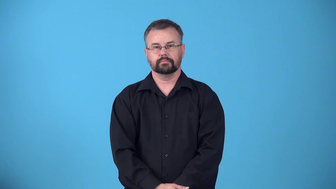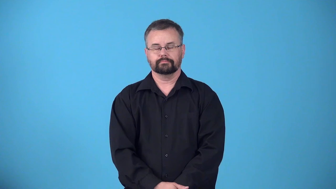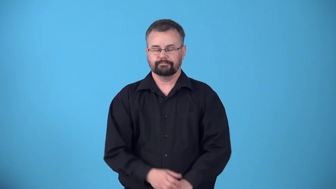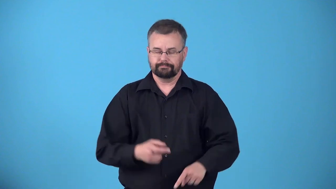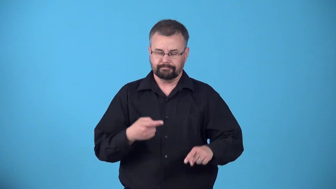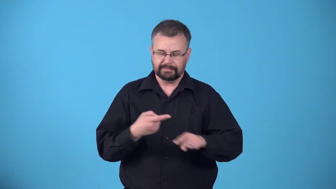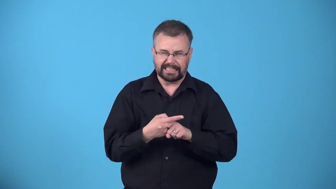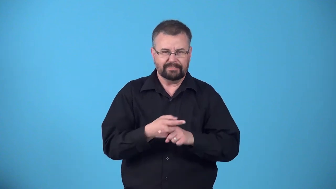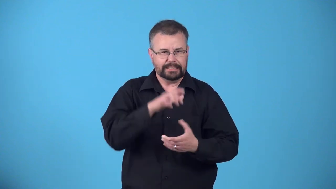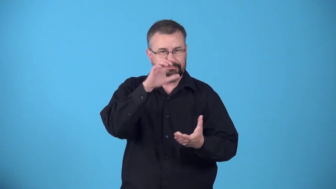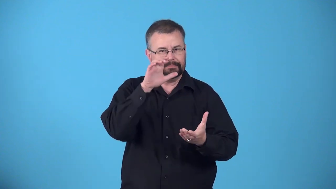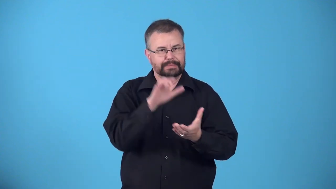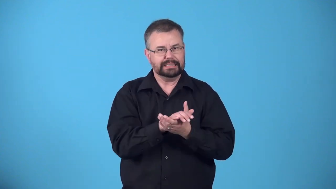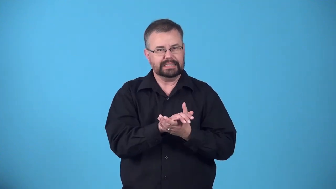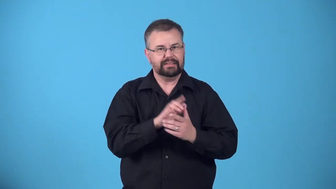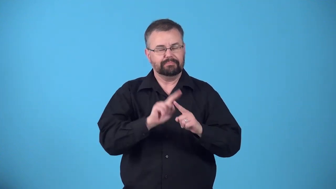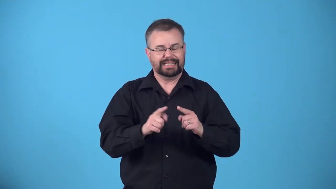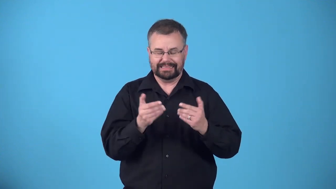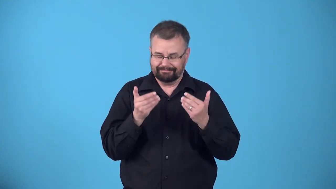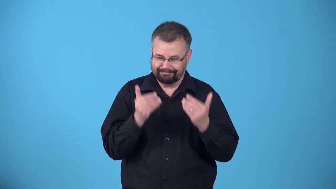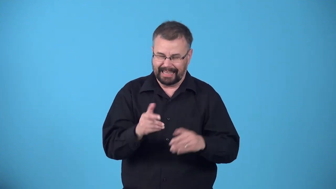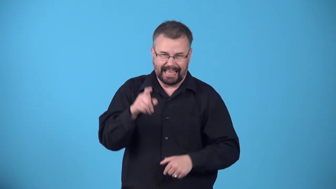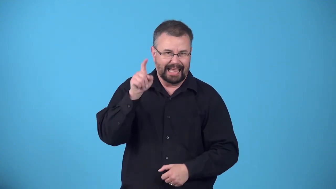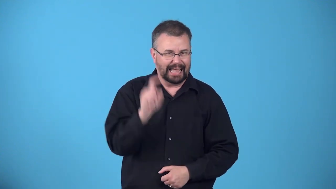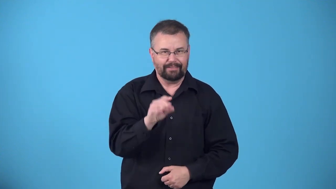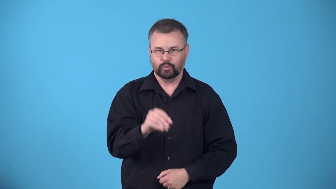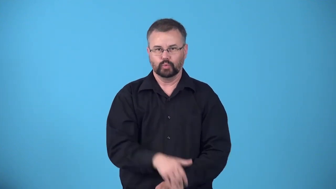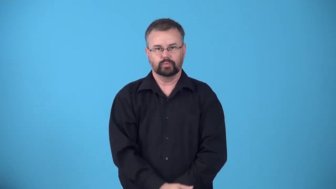against the grain